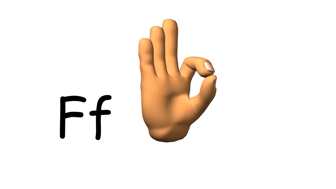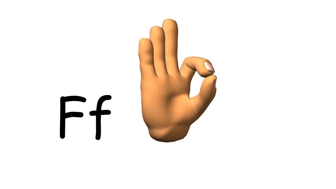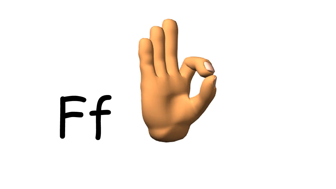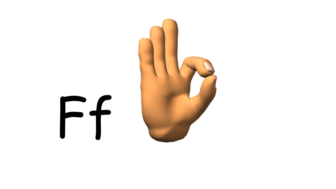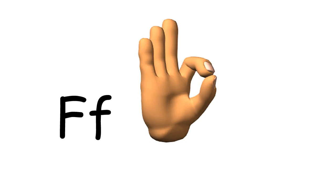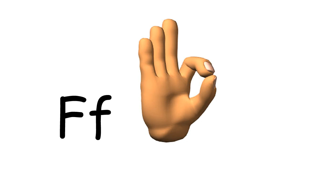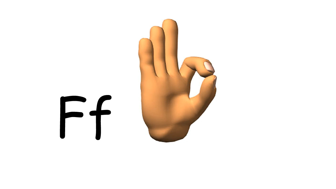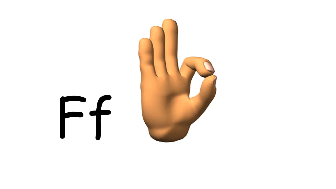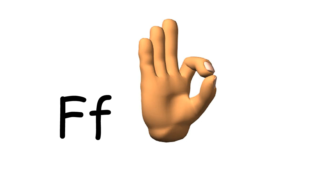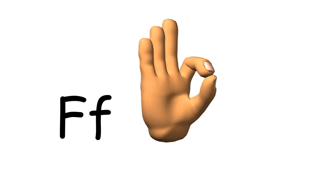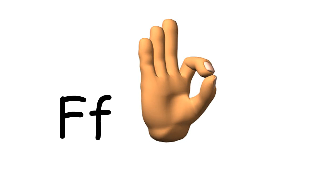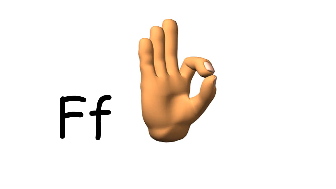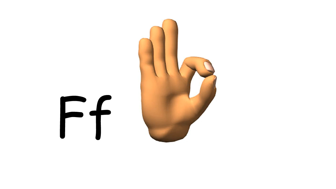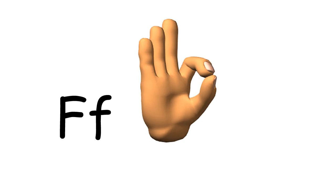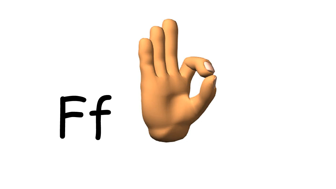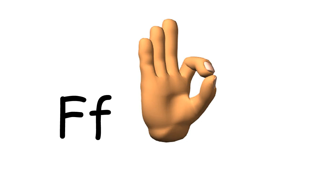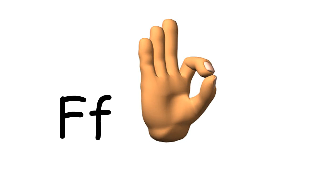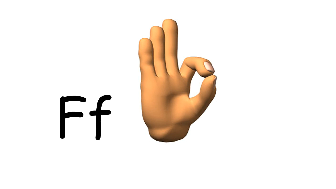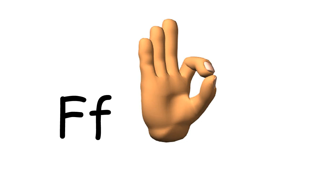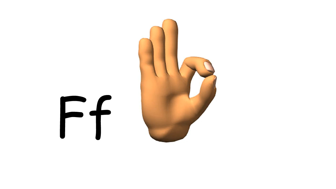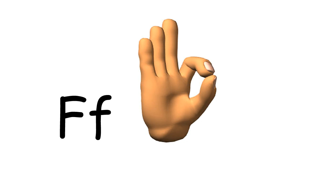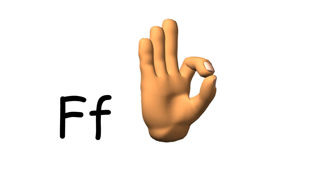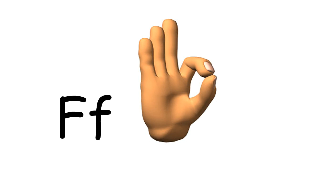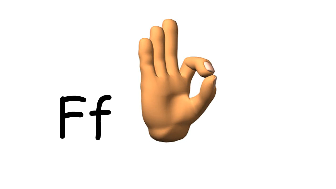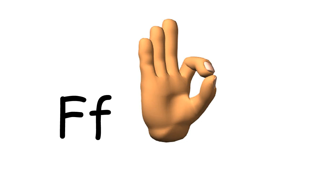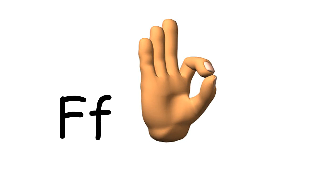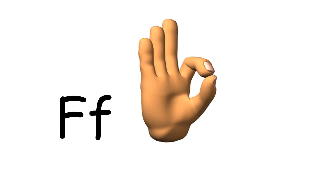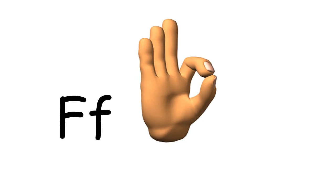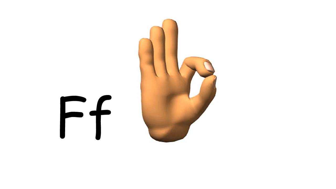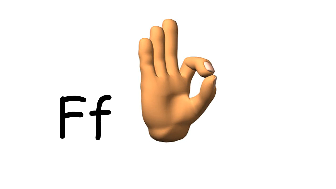f